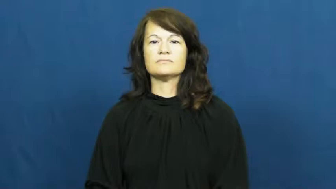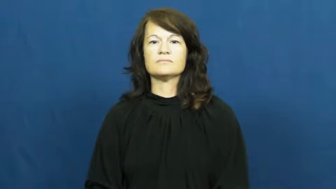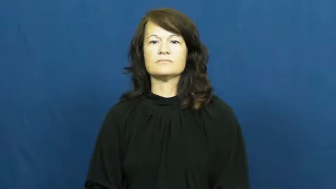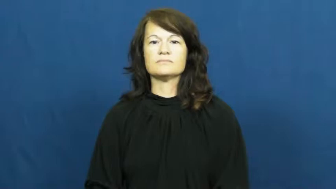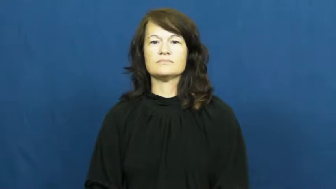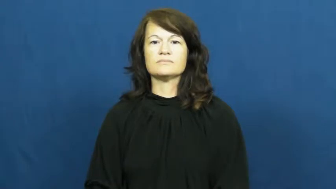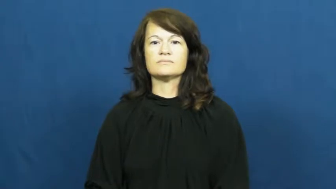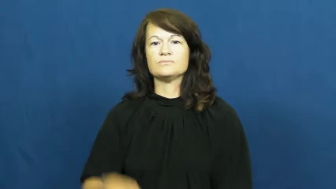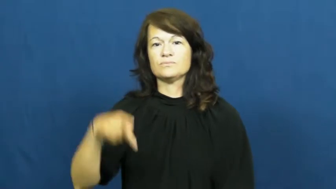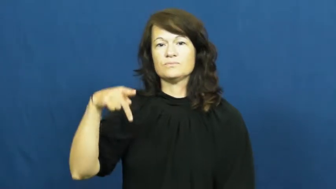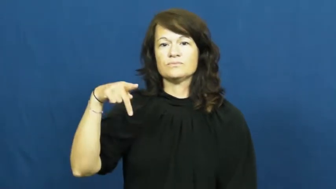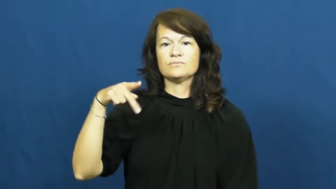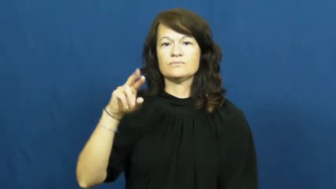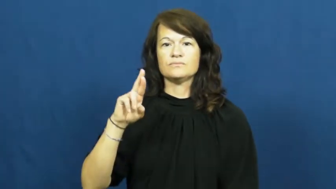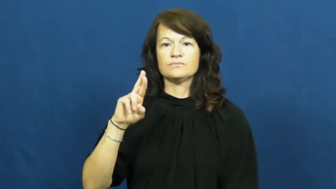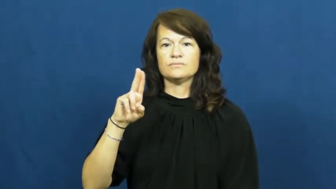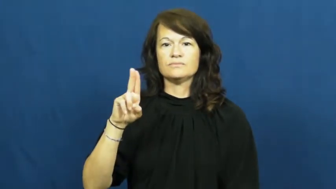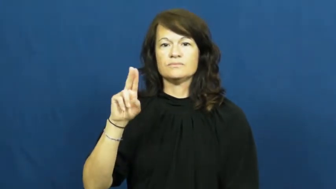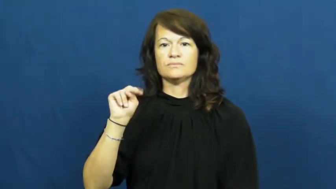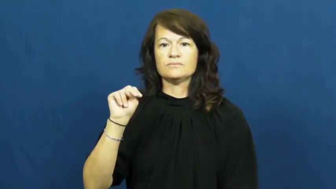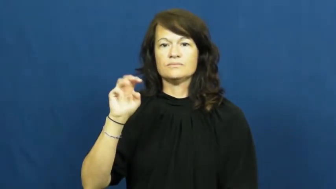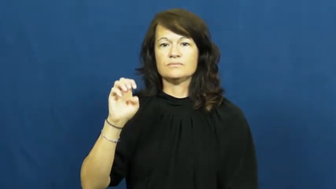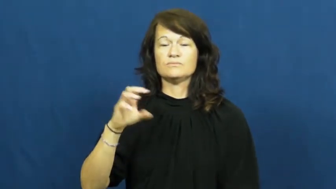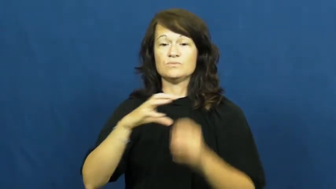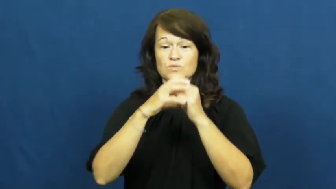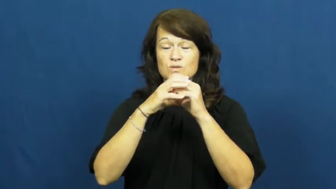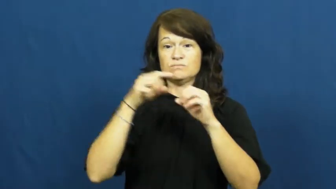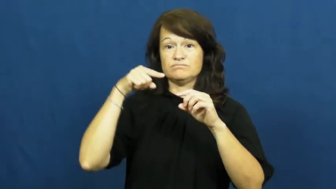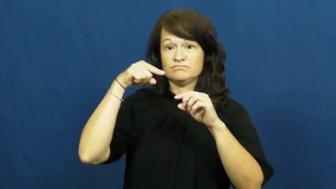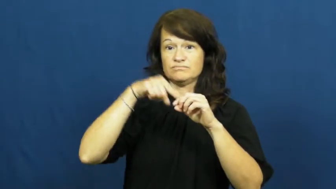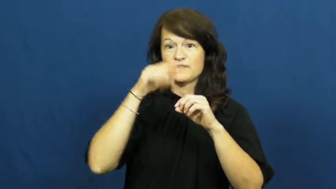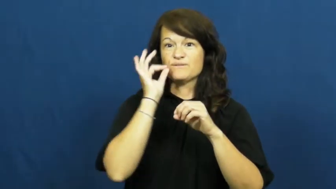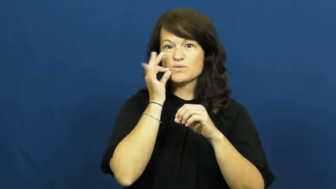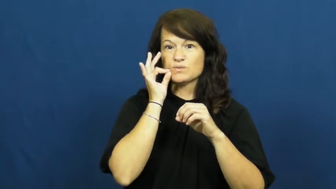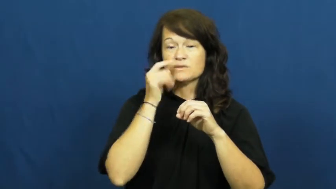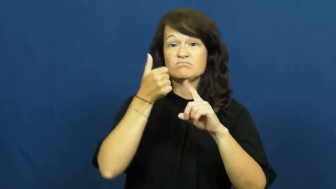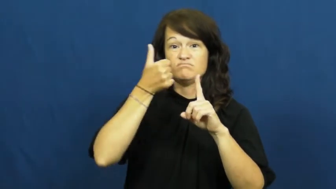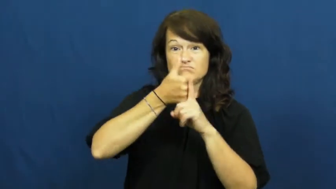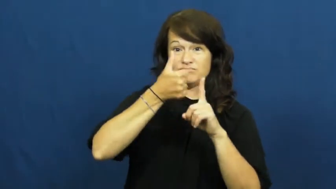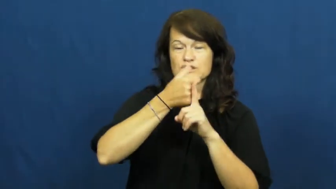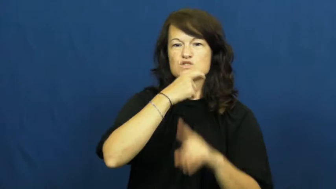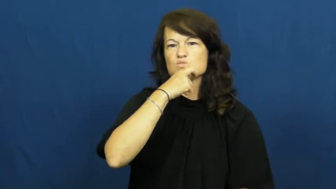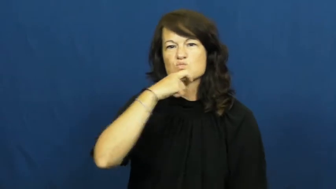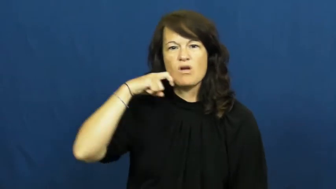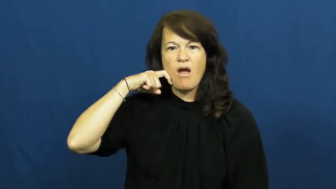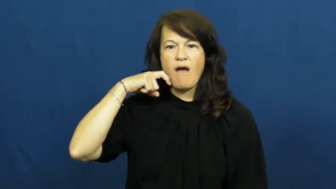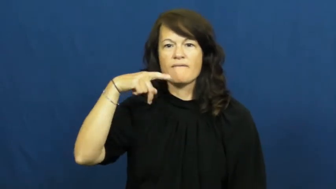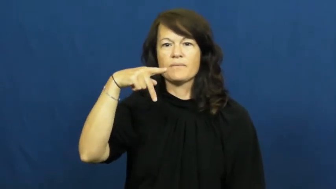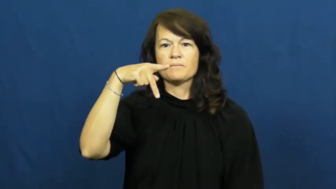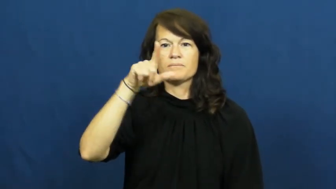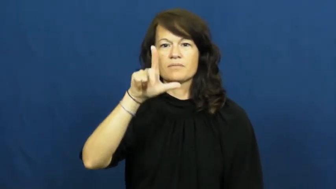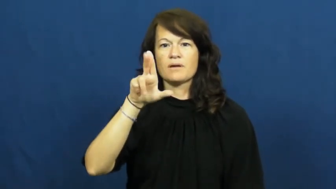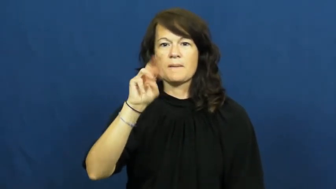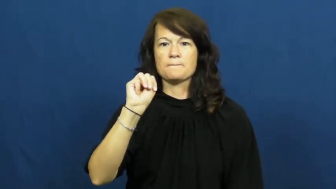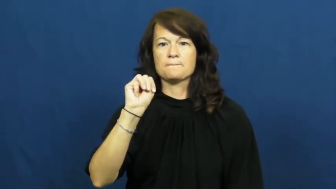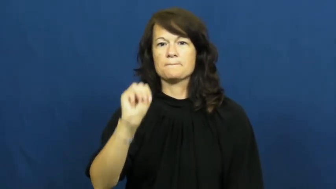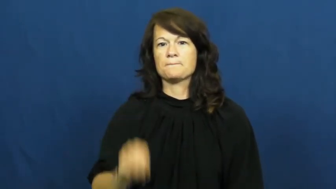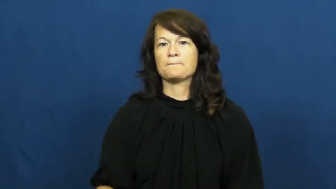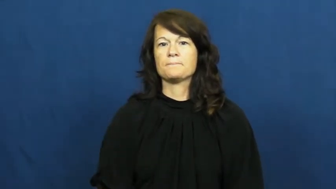prune-fruit